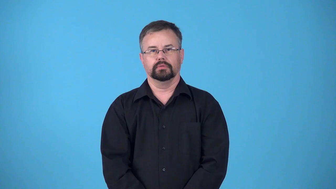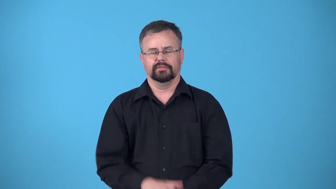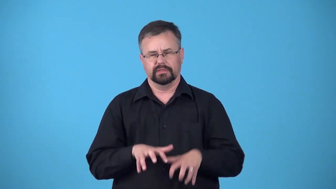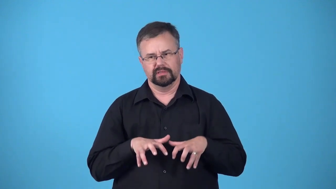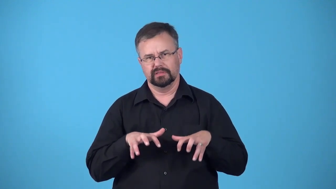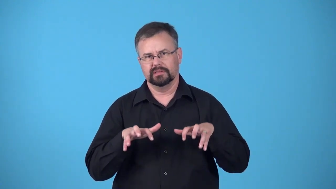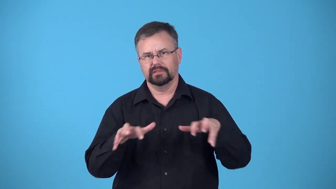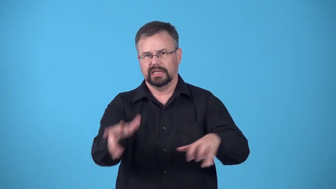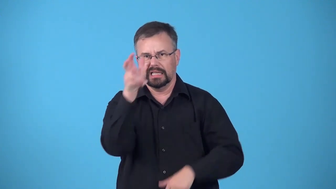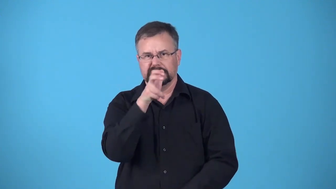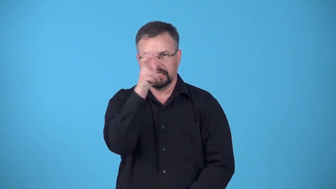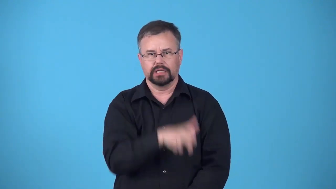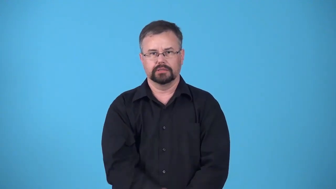buggy